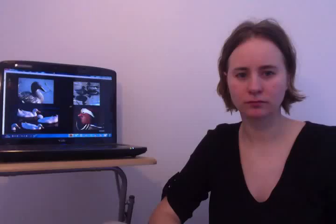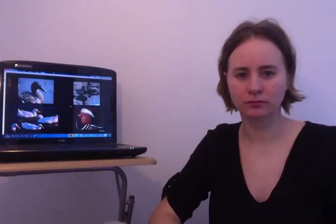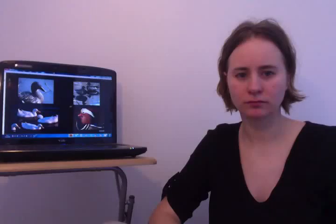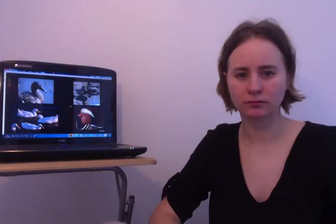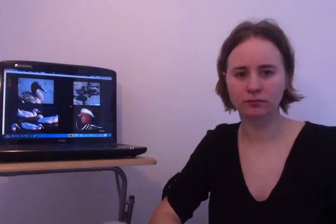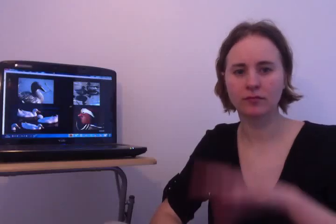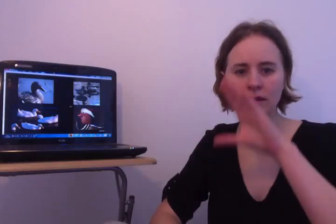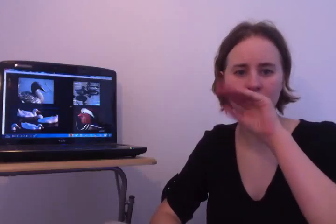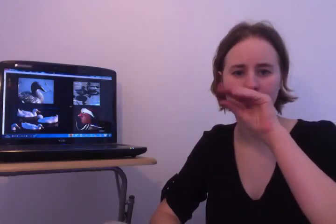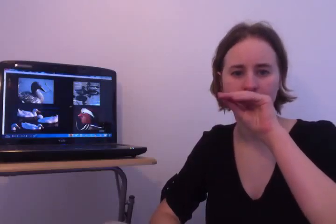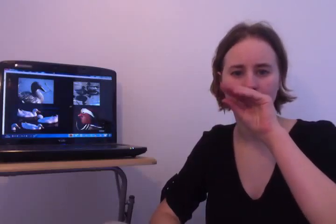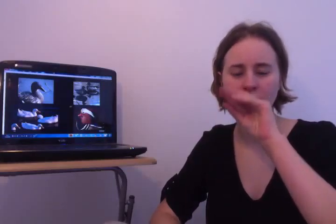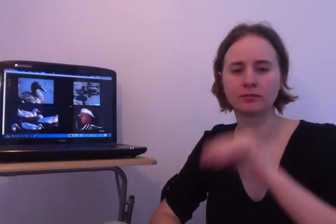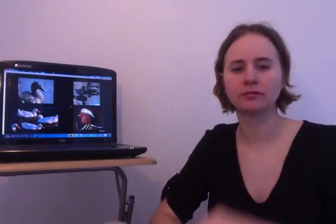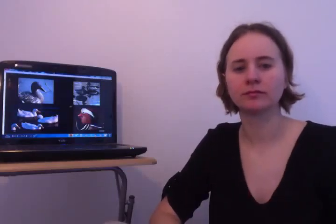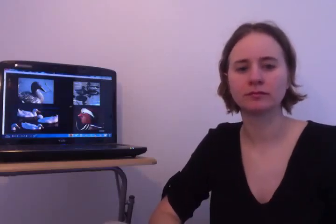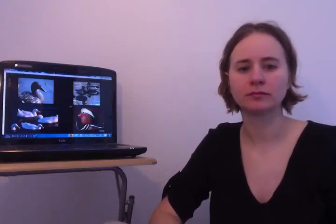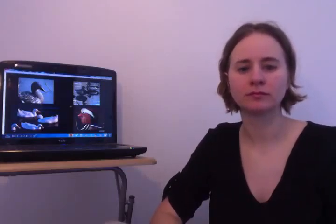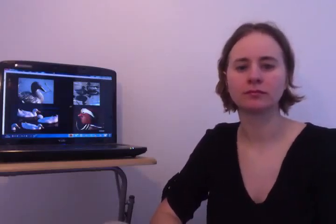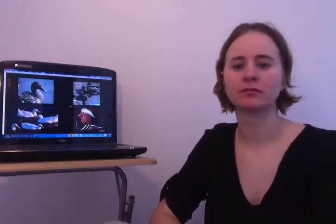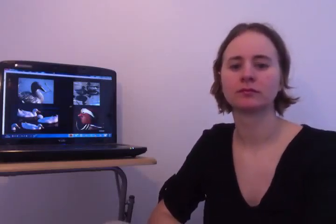duck